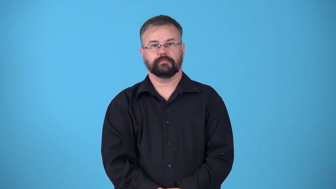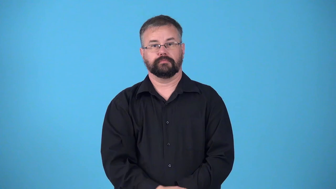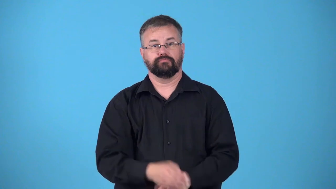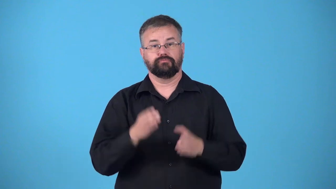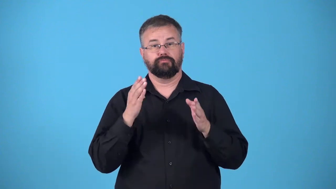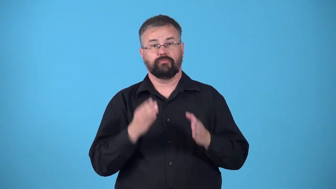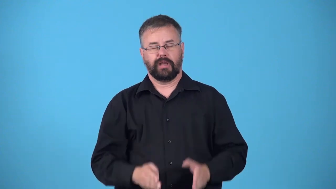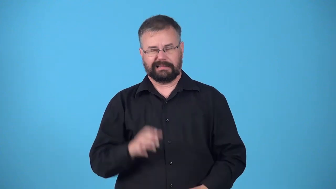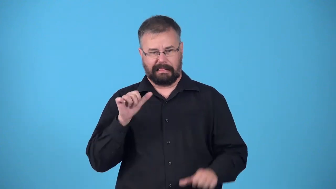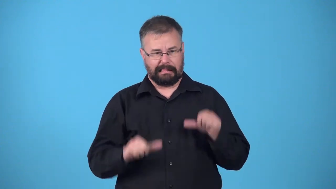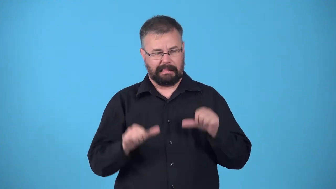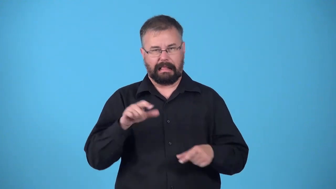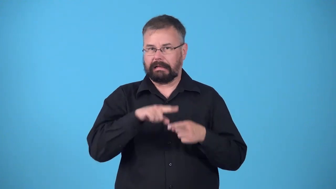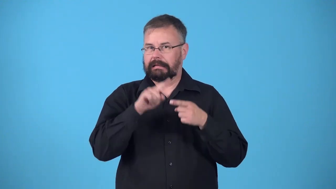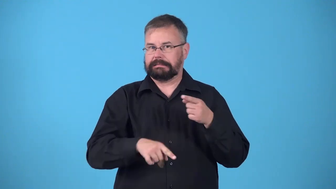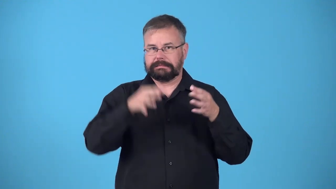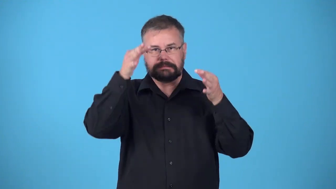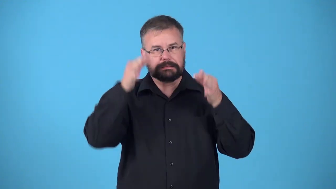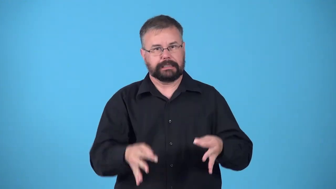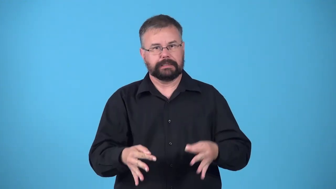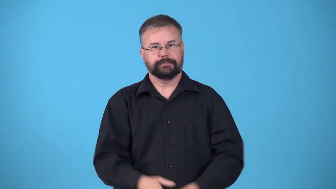ditherer